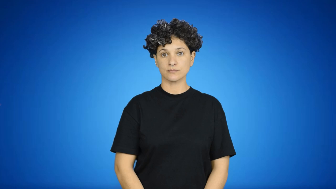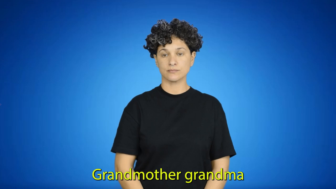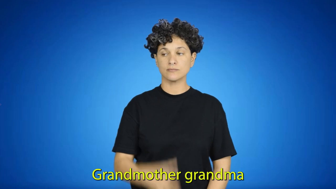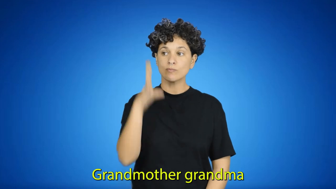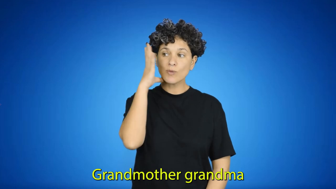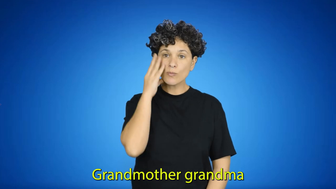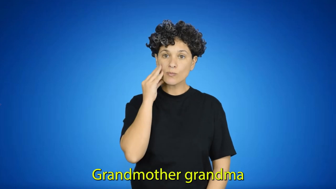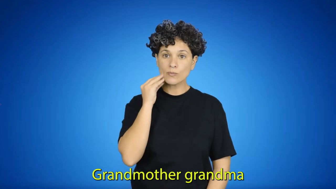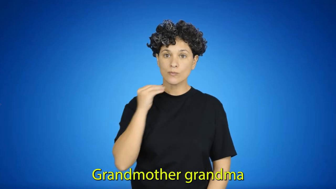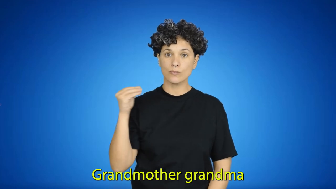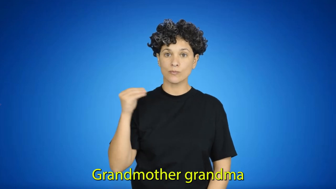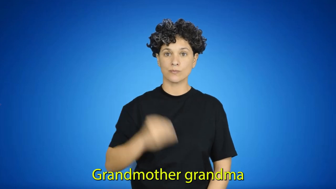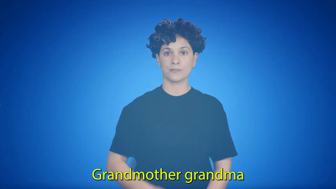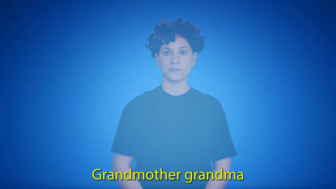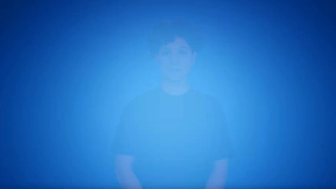Grandmother grandma